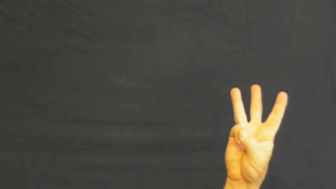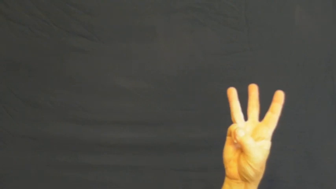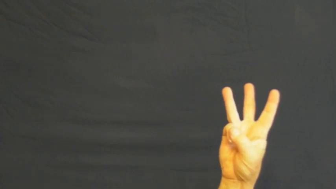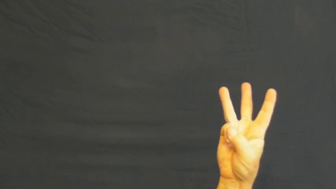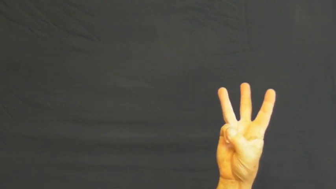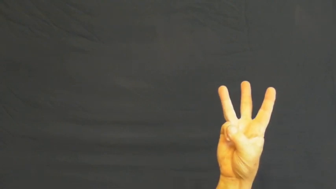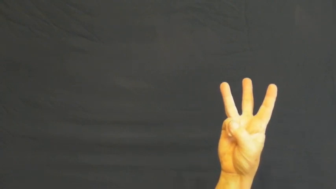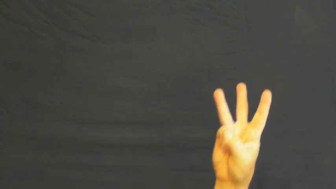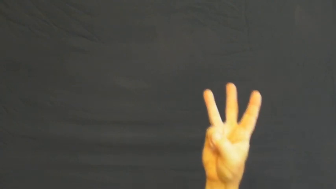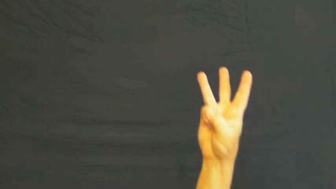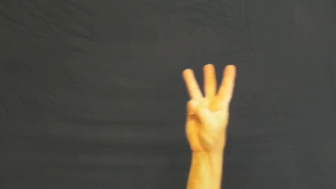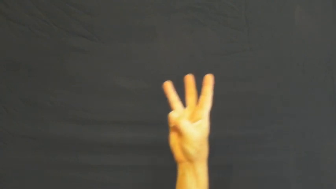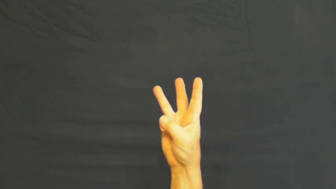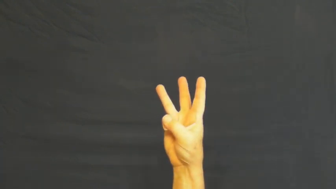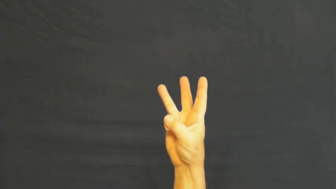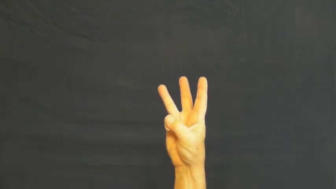Walla Walla,WA